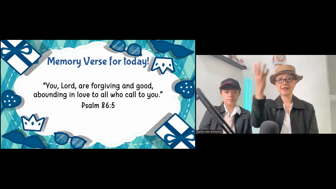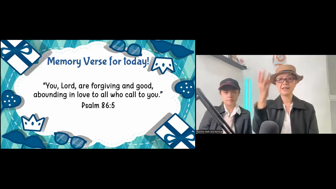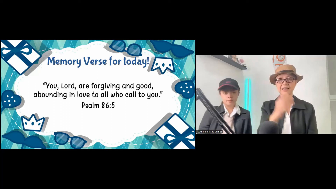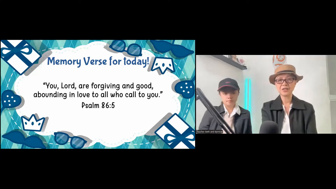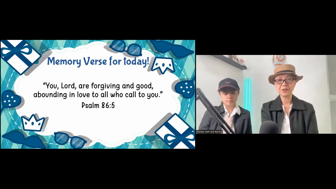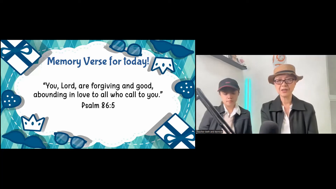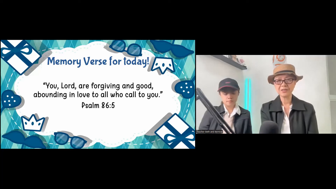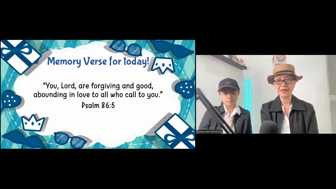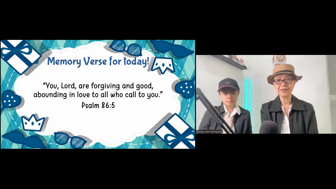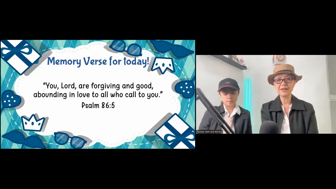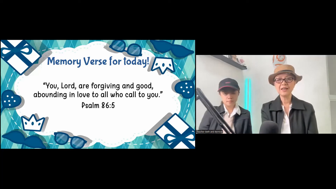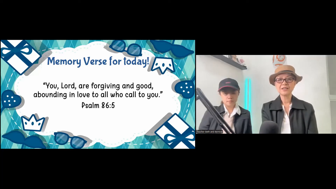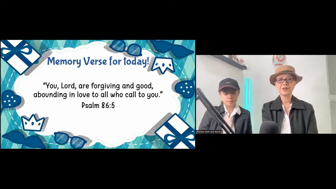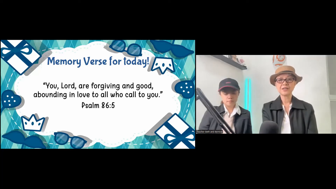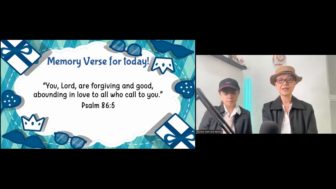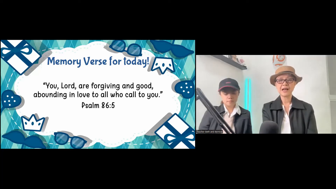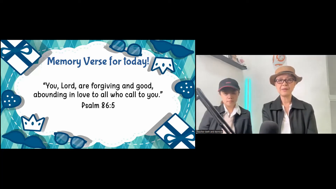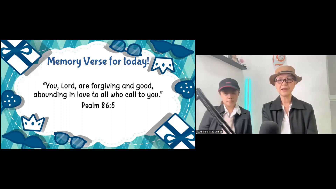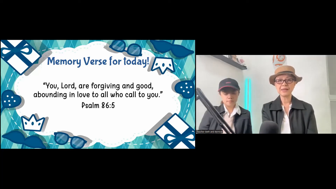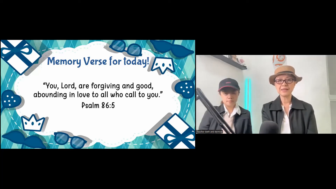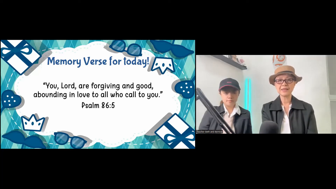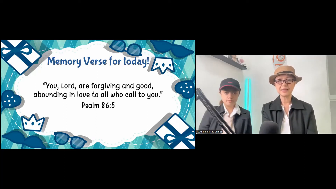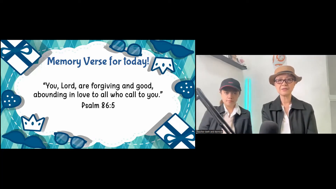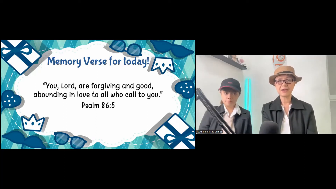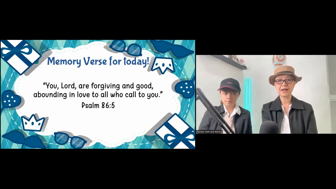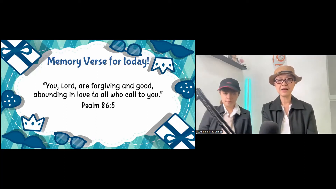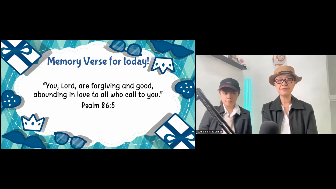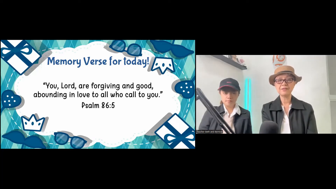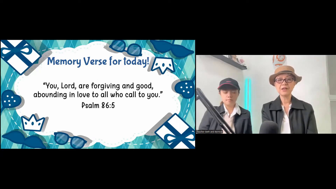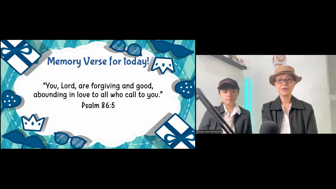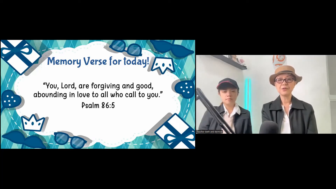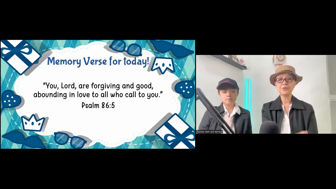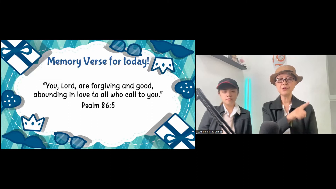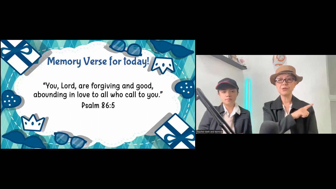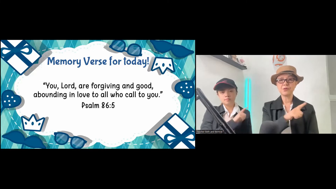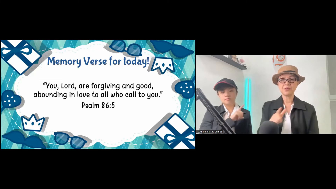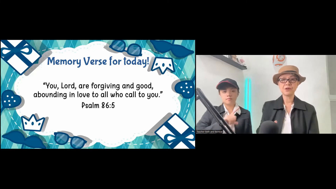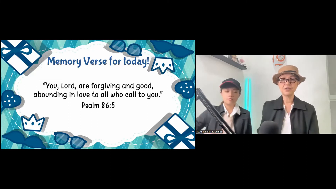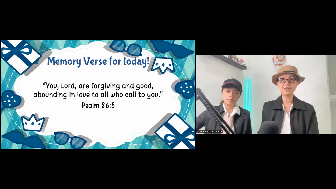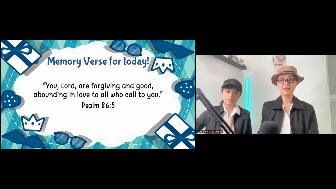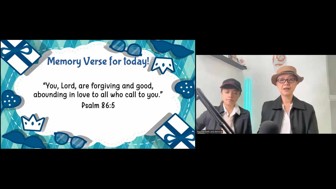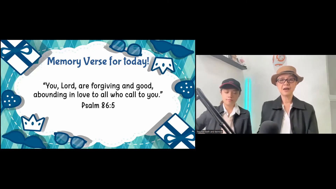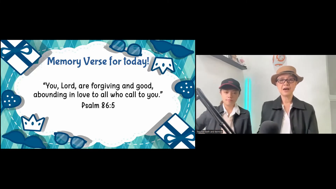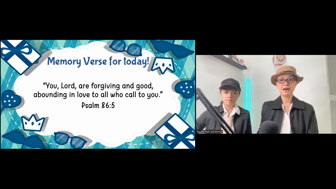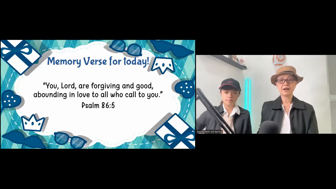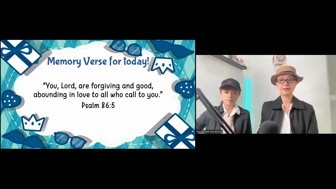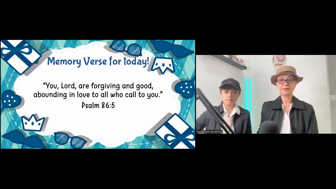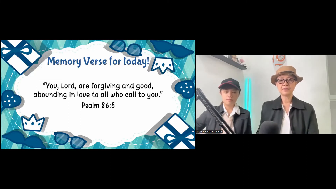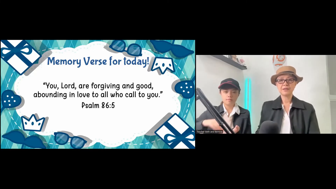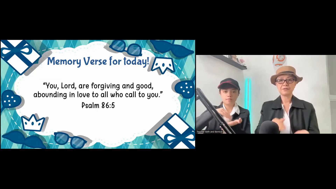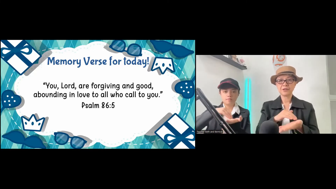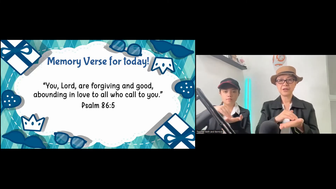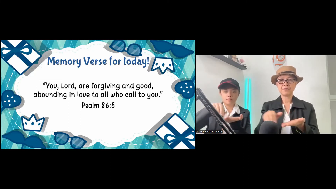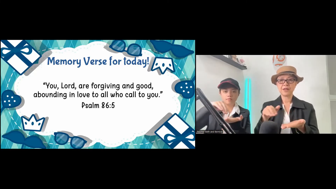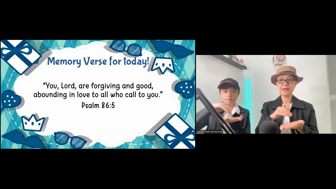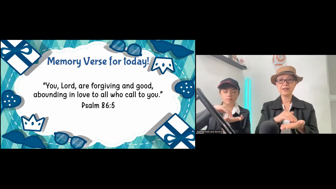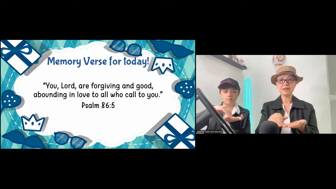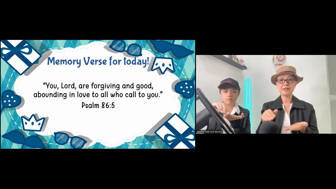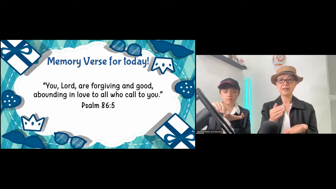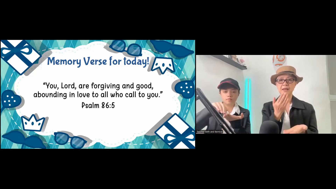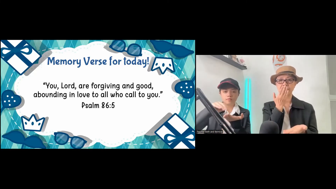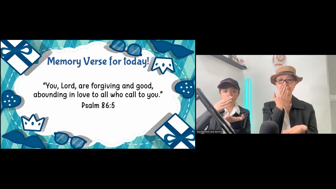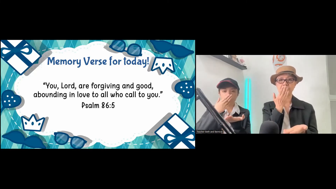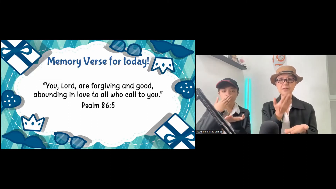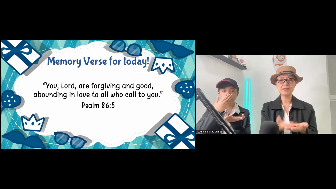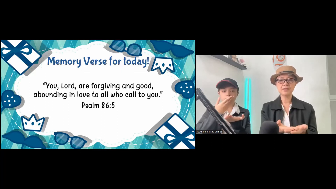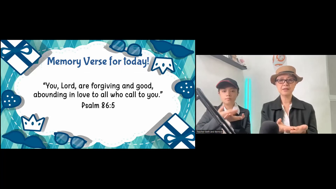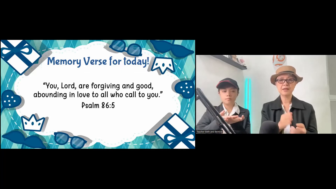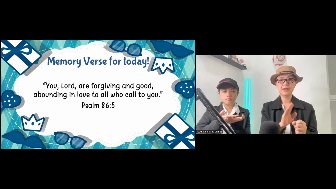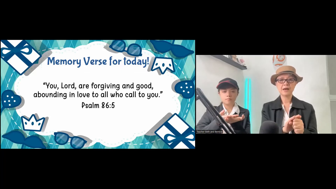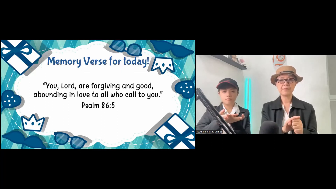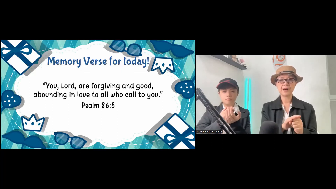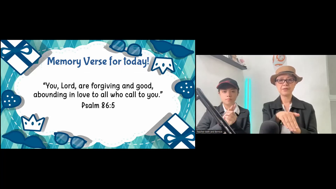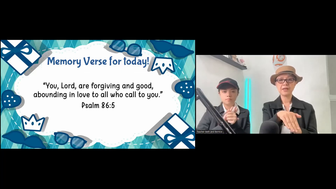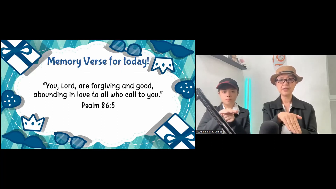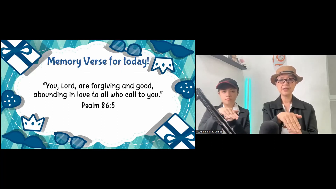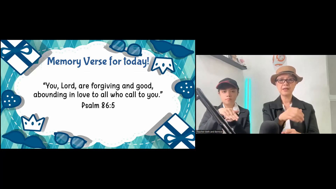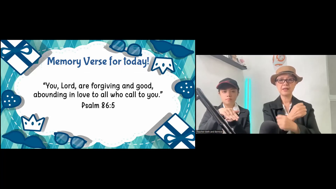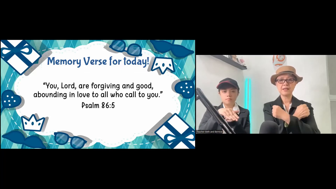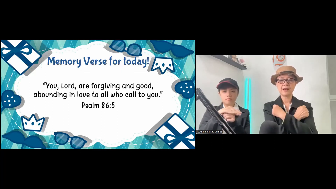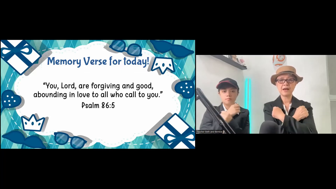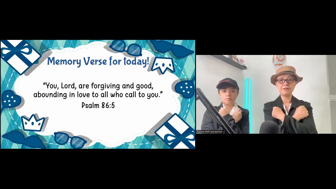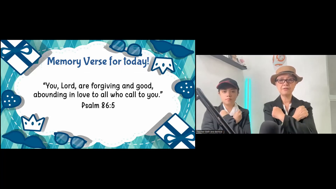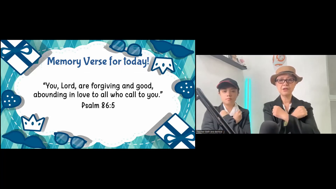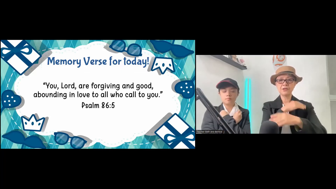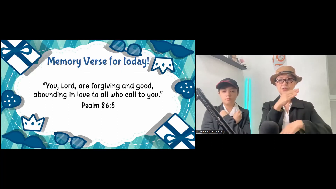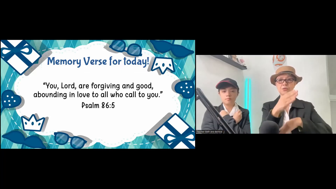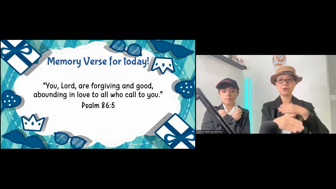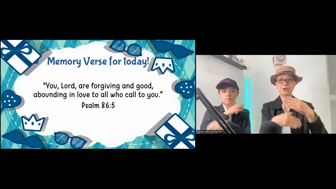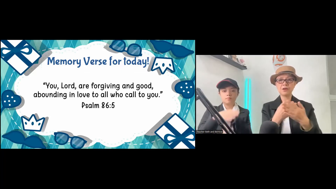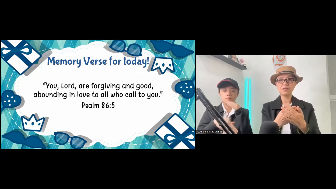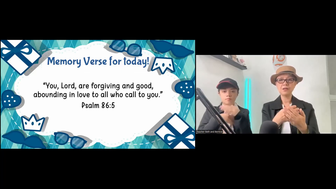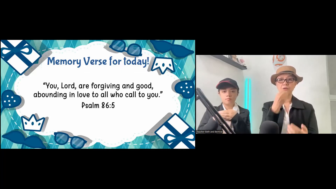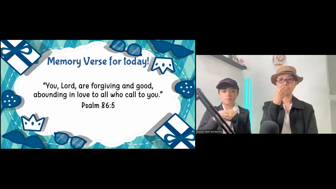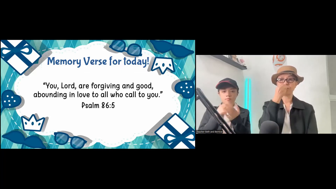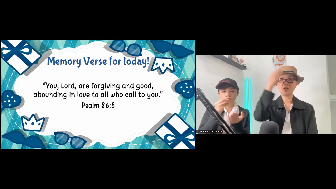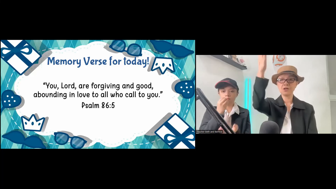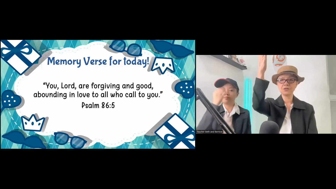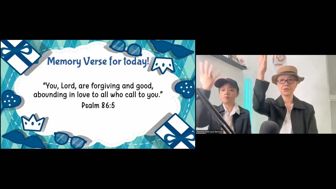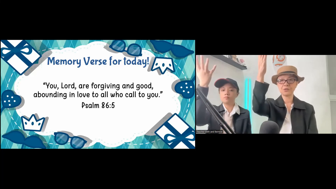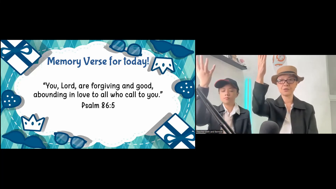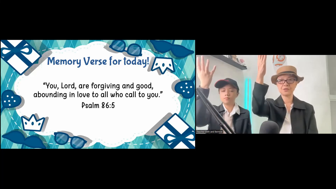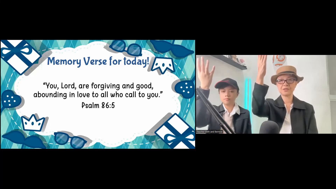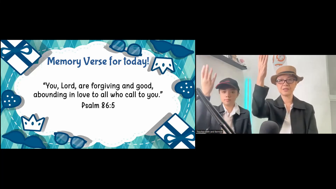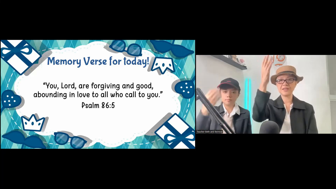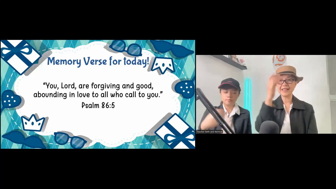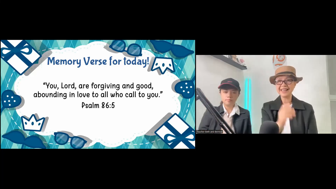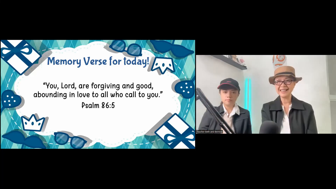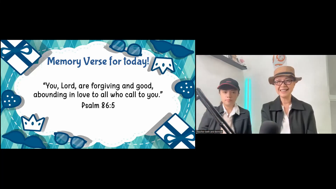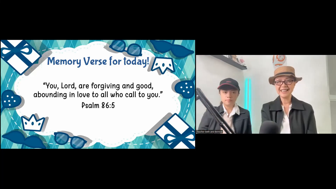Psalm 86:5